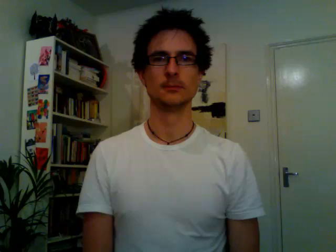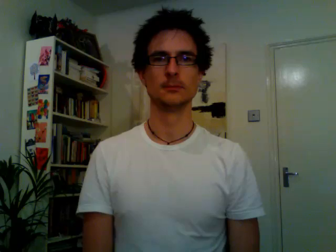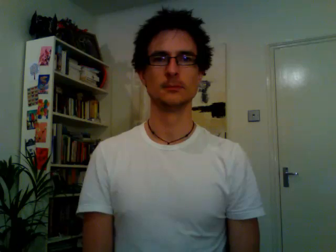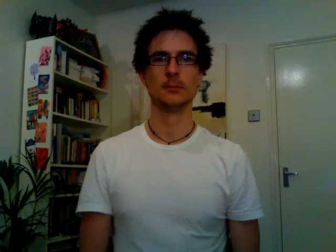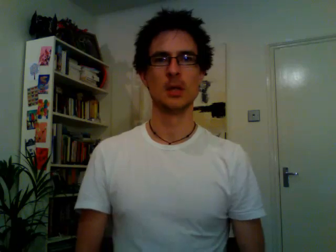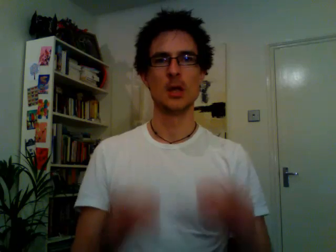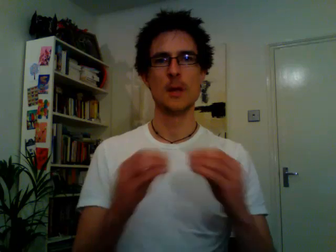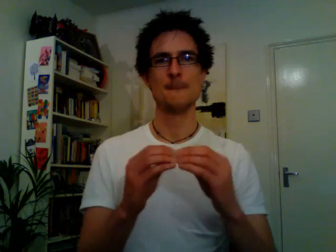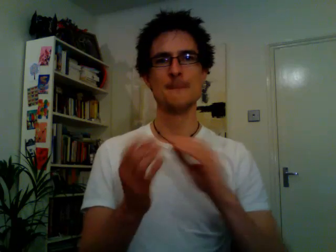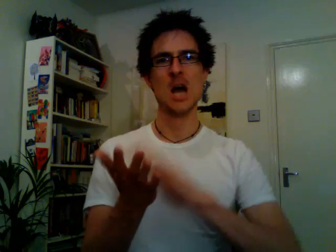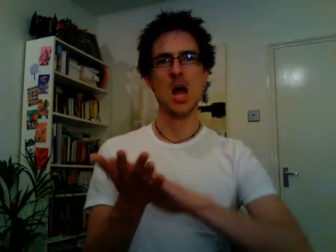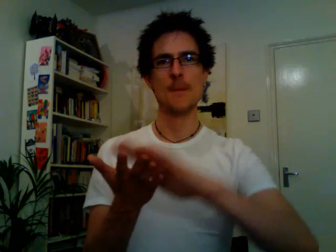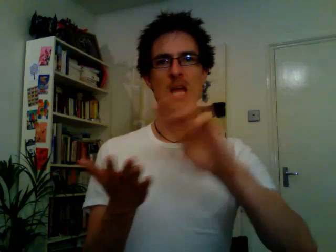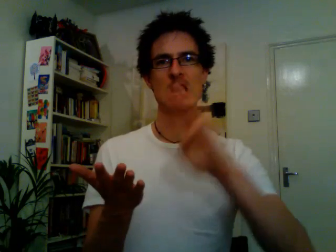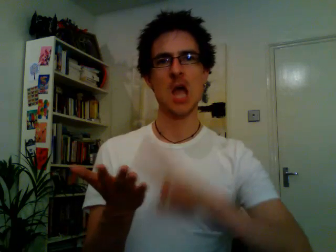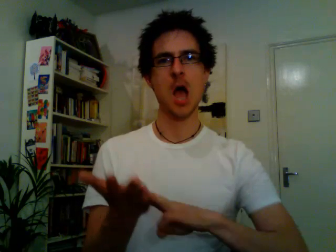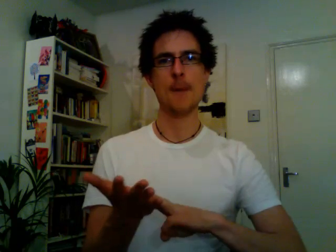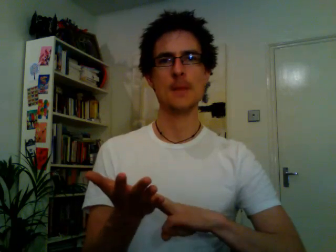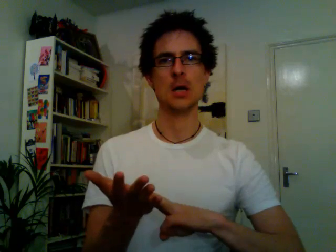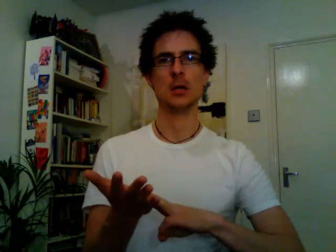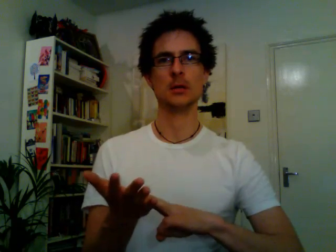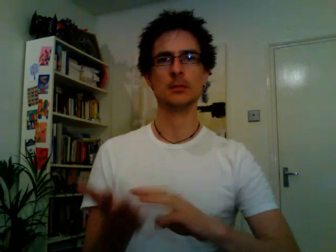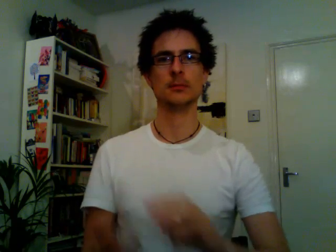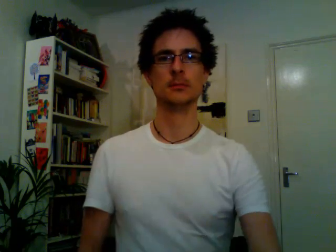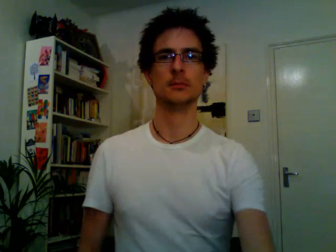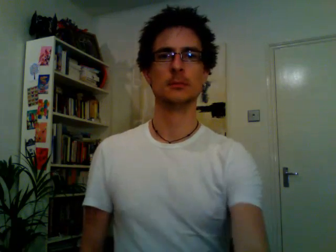birmingham